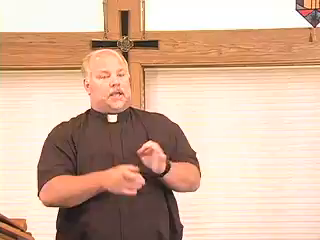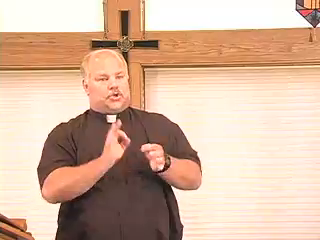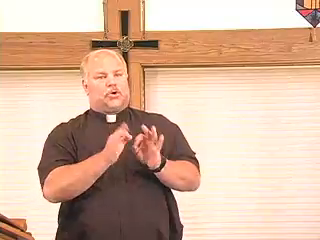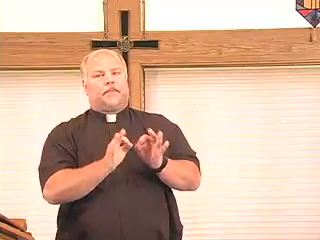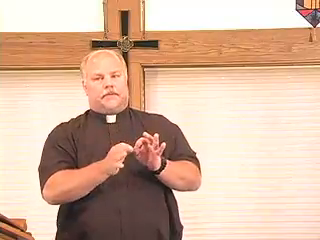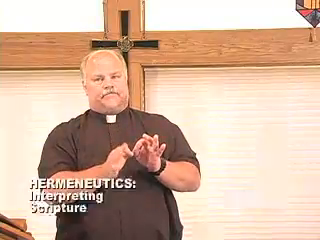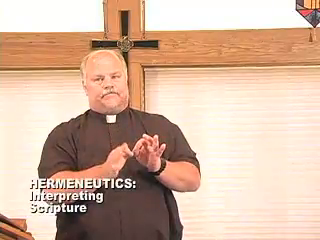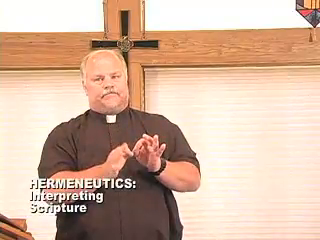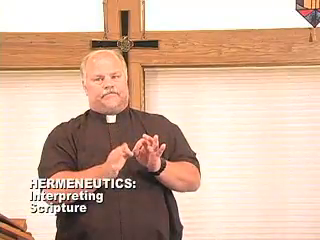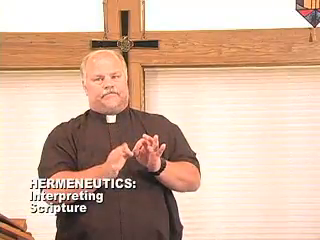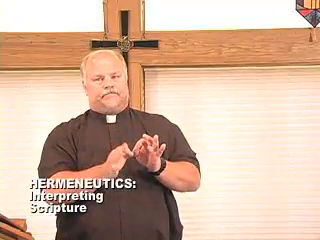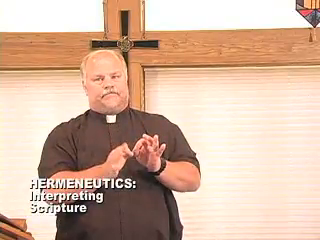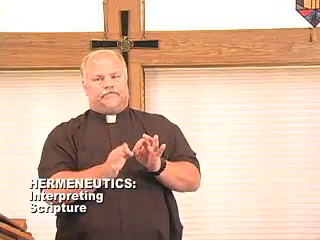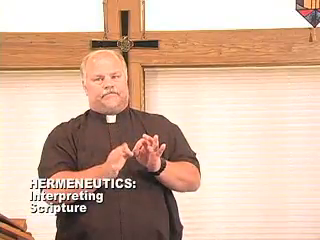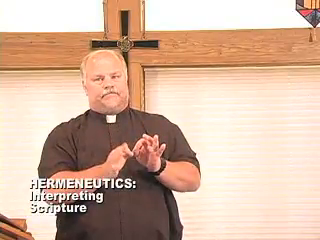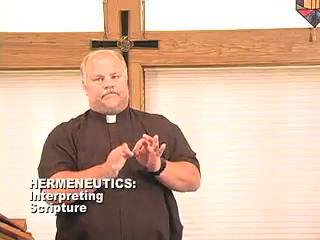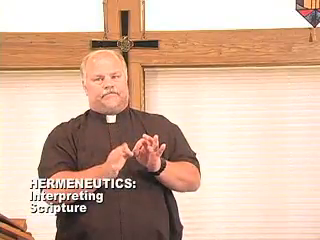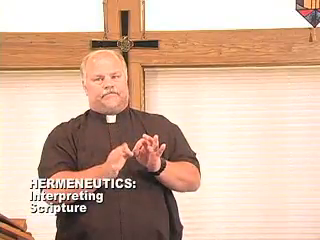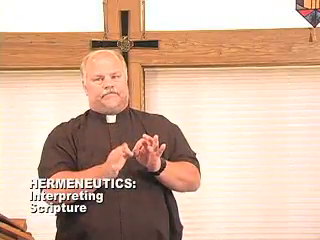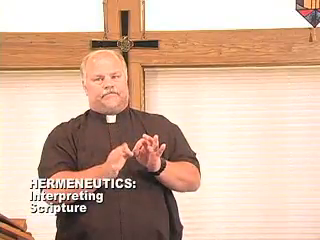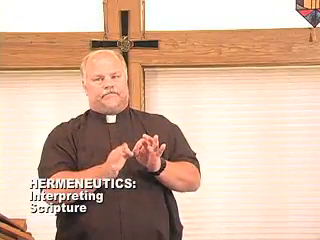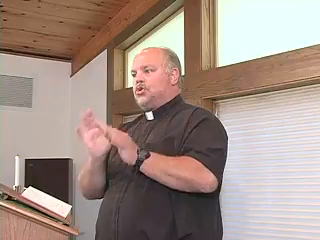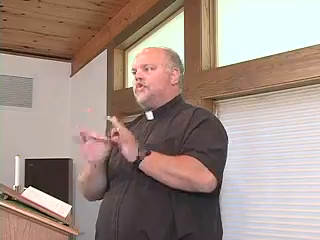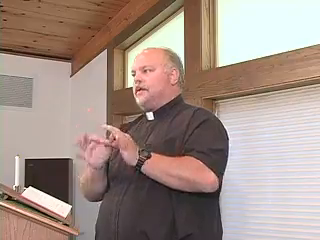HERMENEUTICS